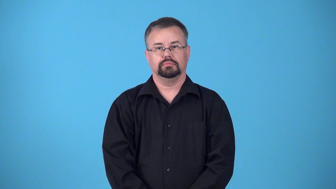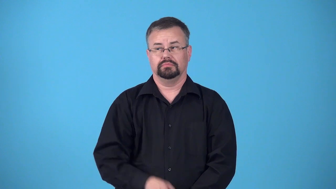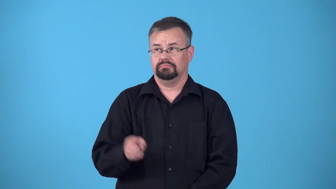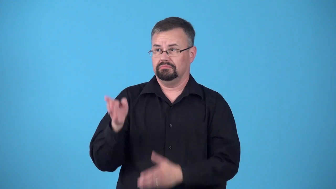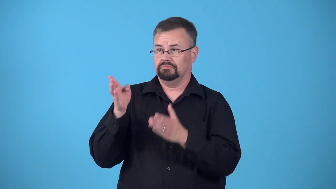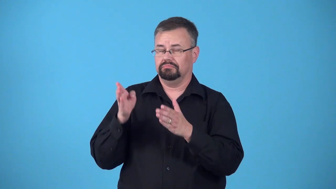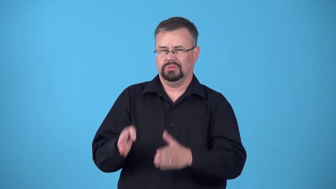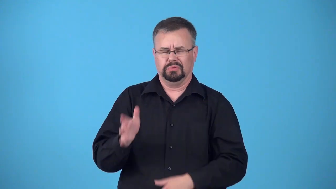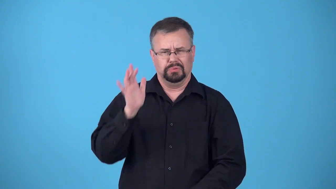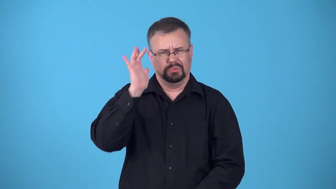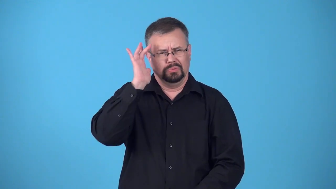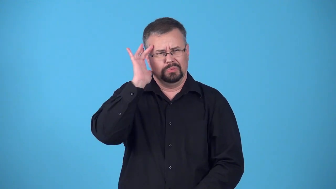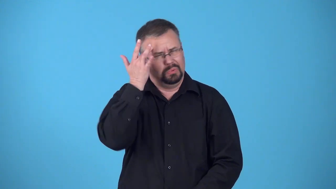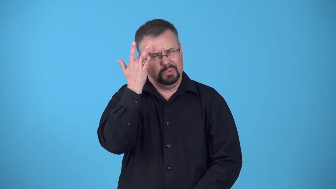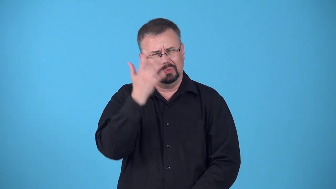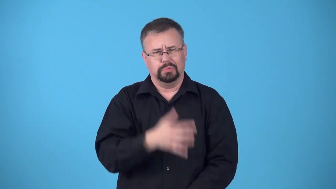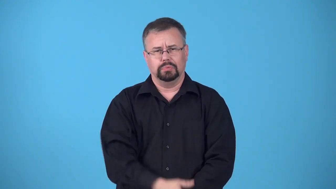pain in the ass,pain in the neck